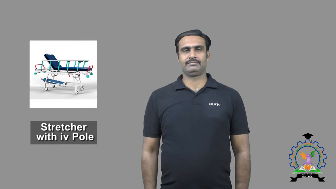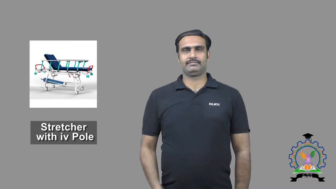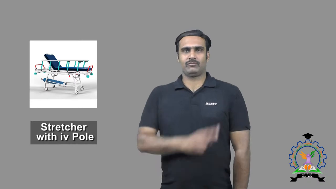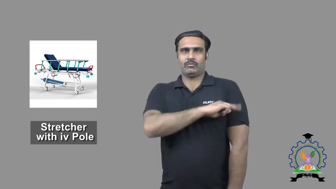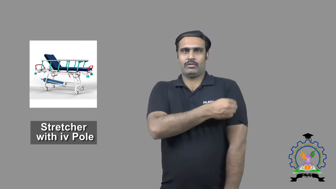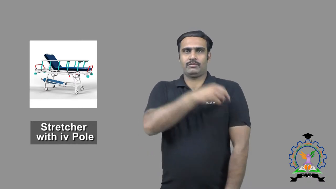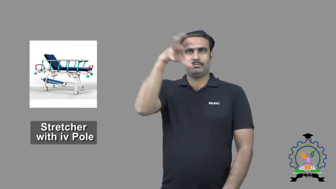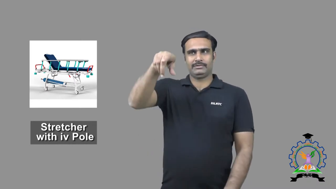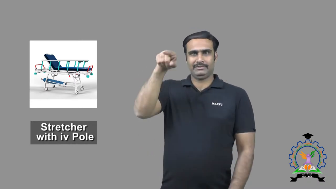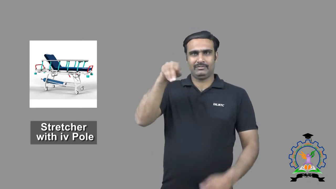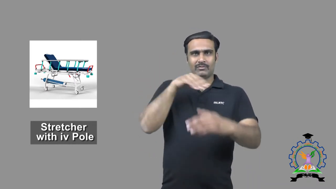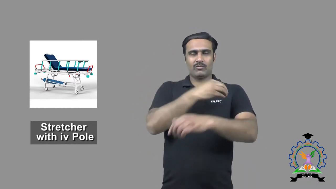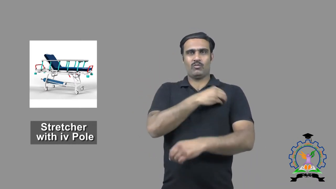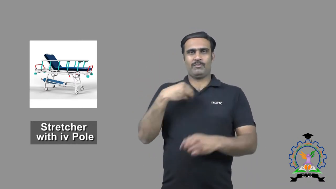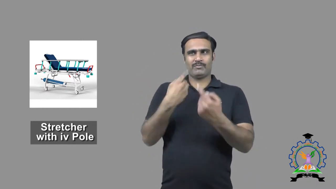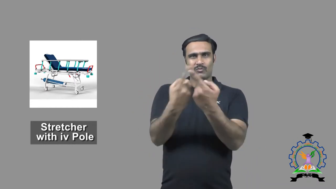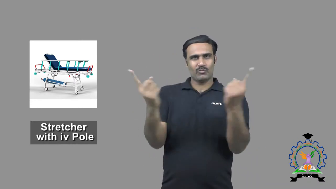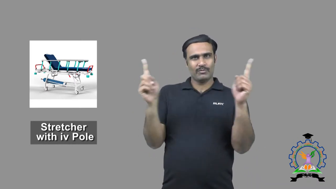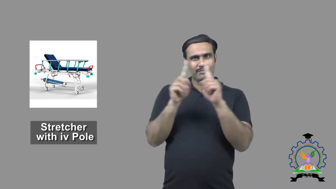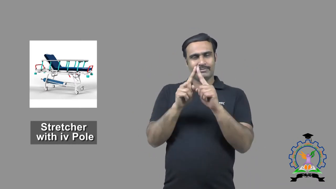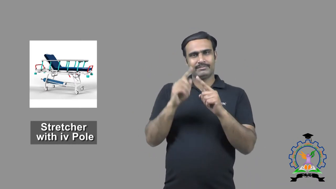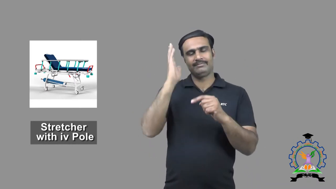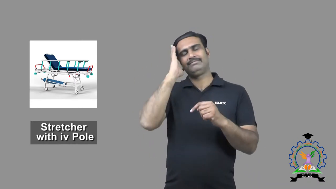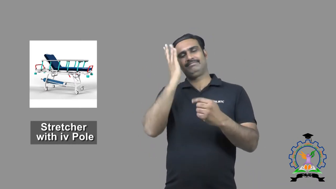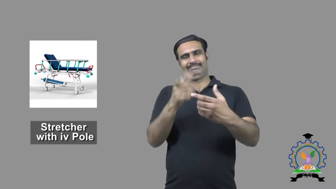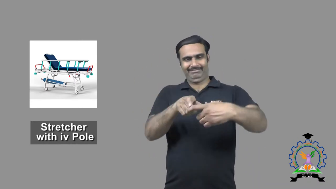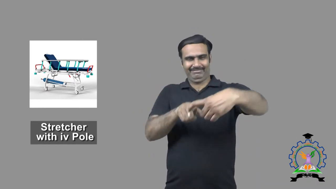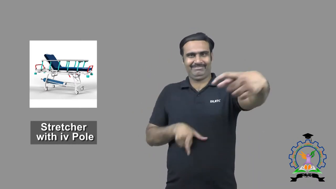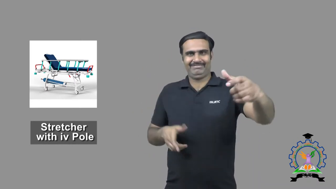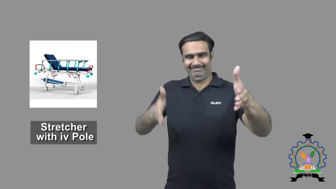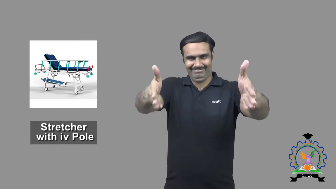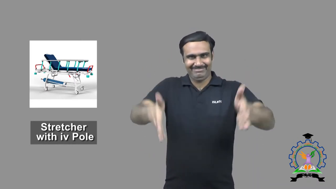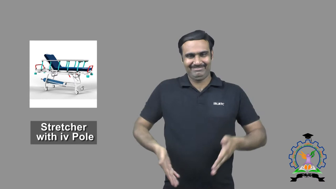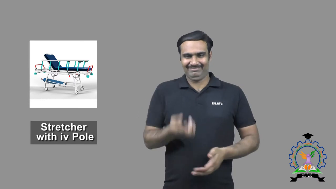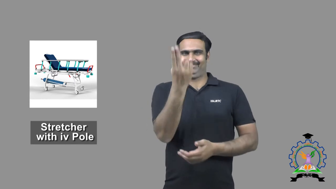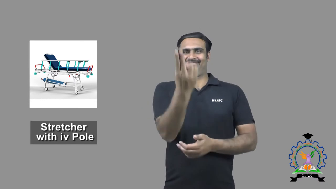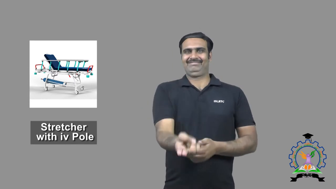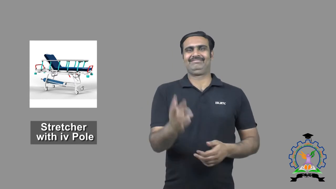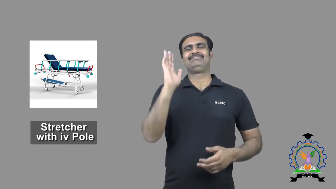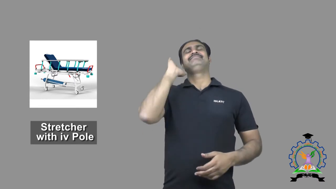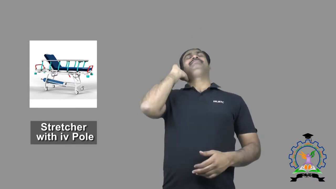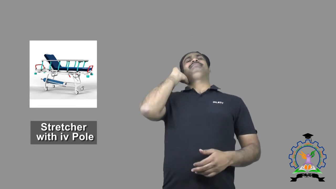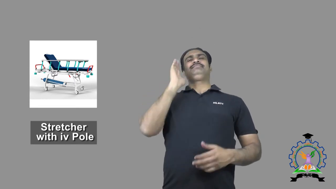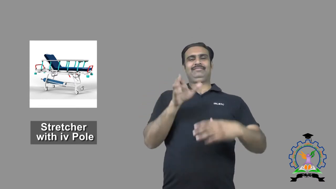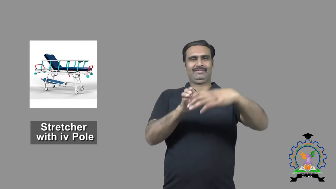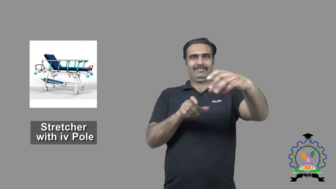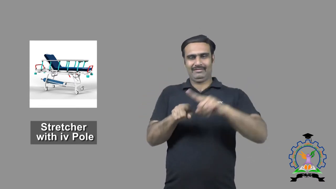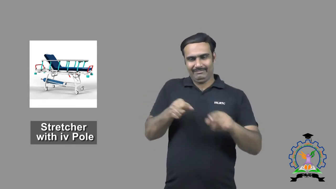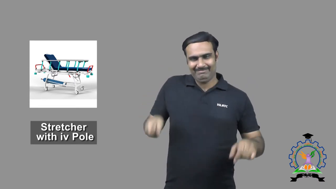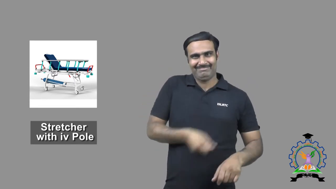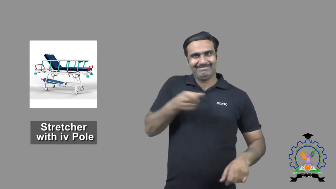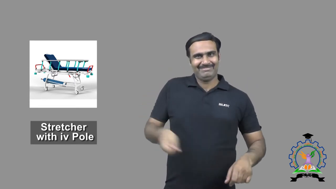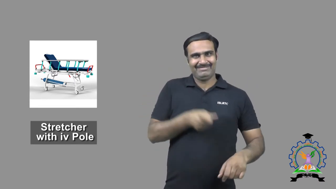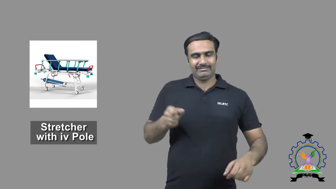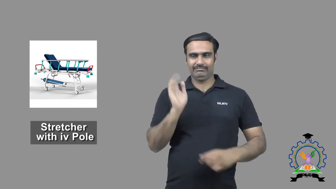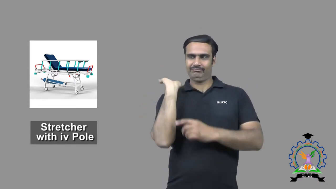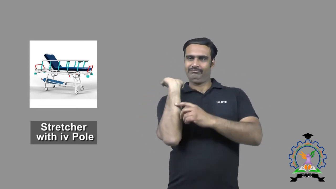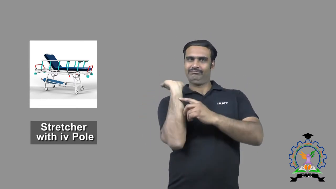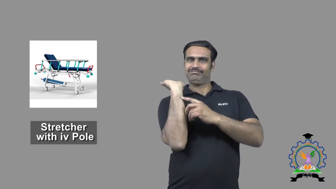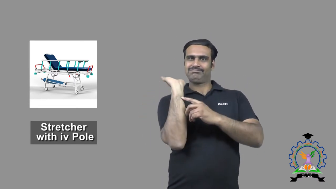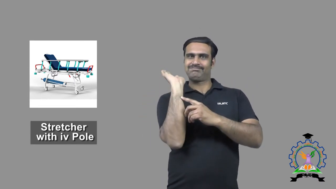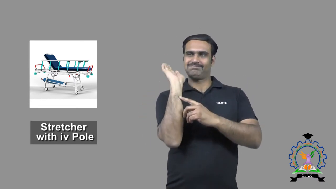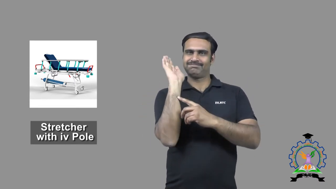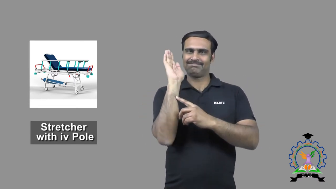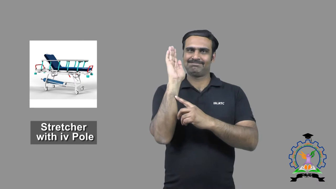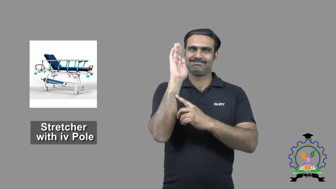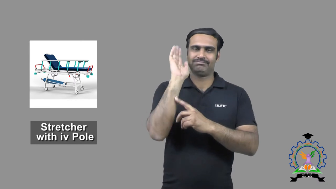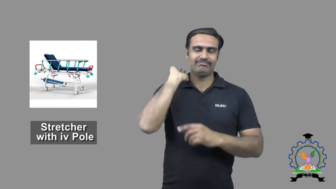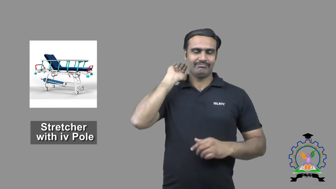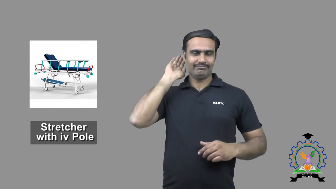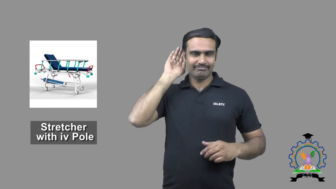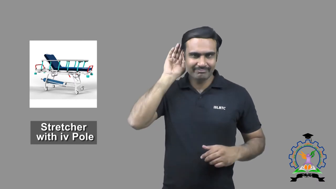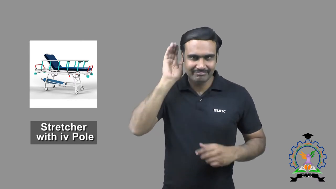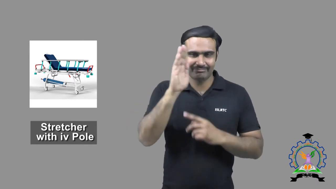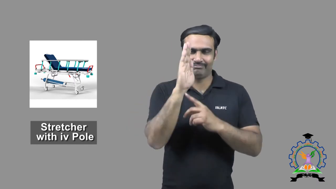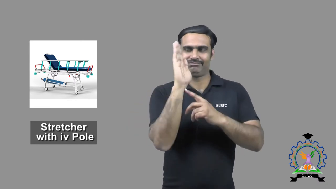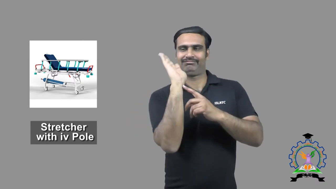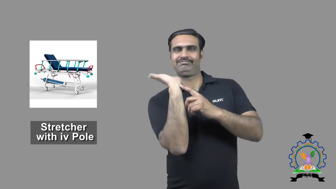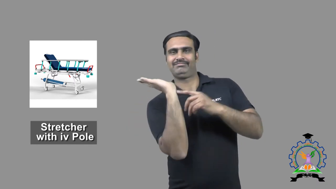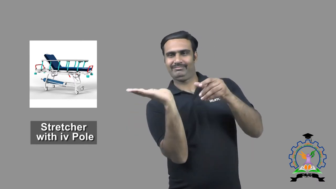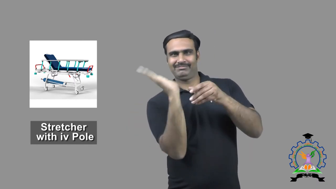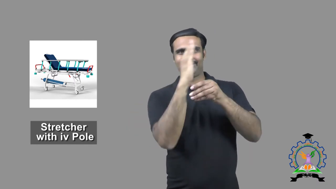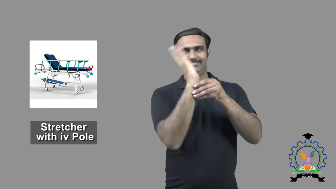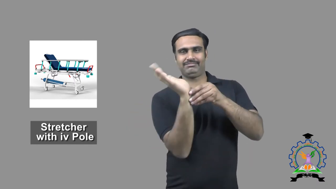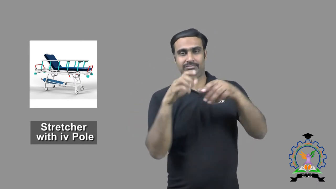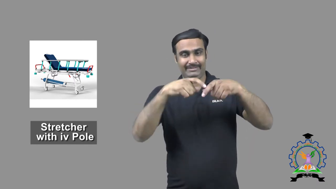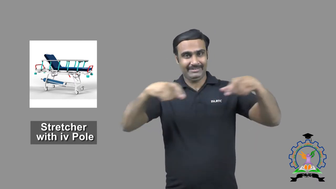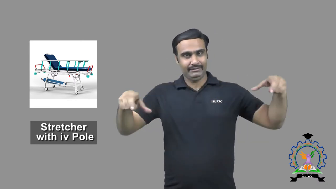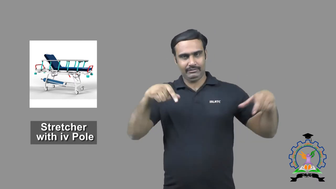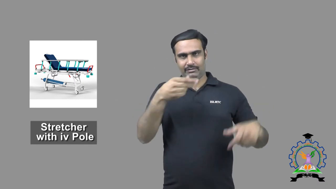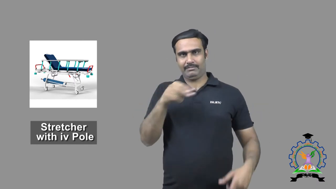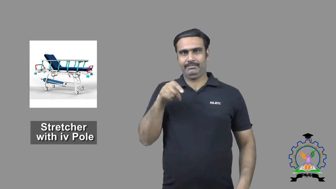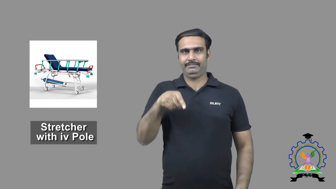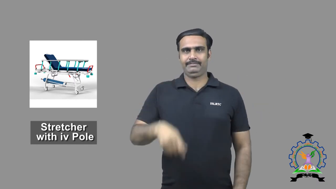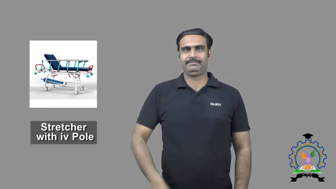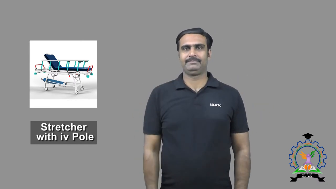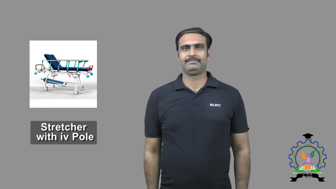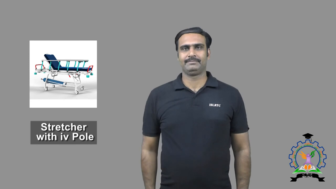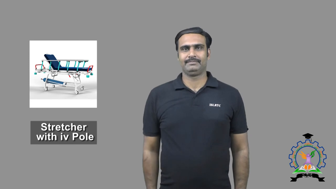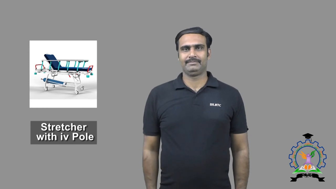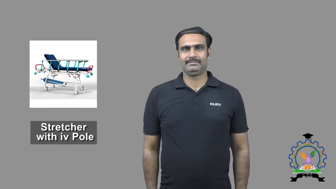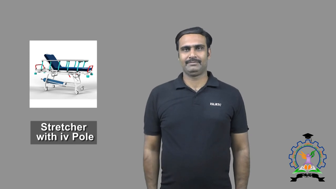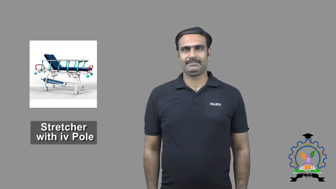Stretcher with iv Pole